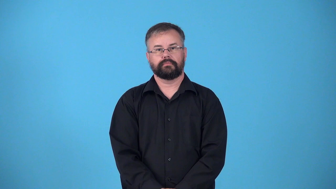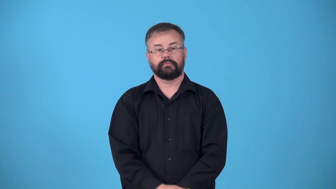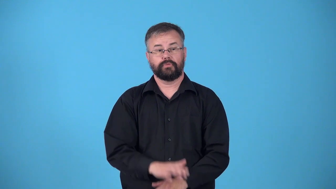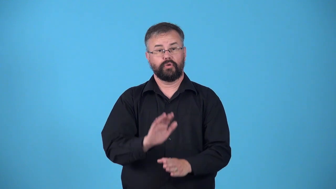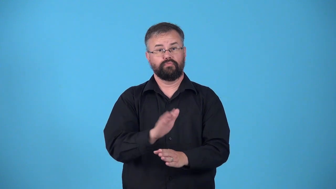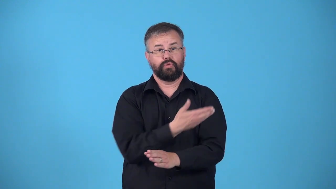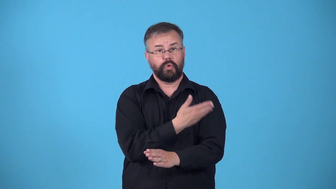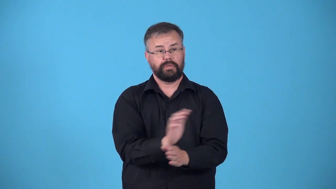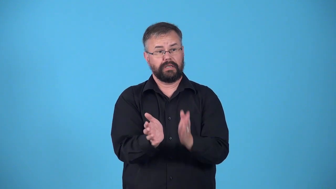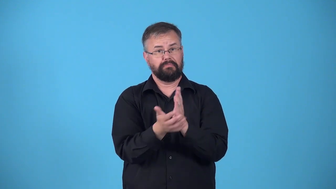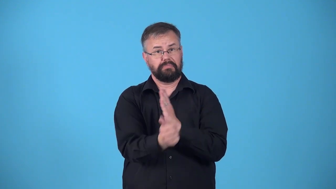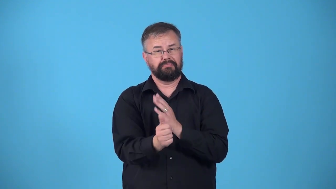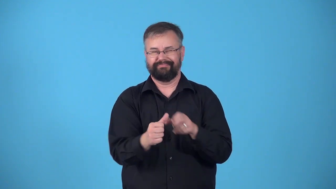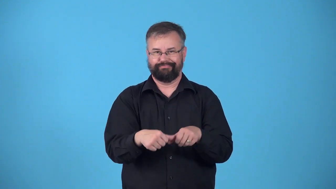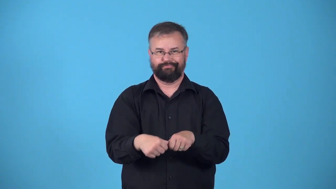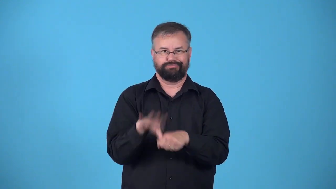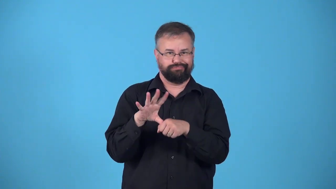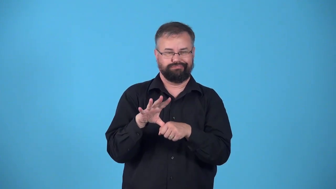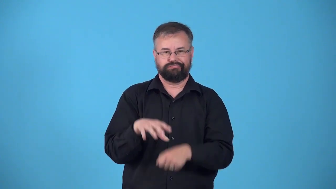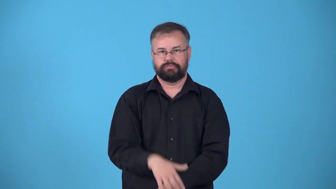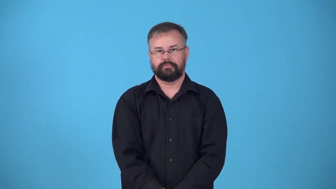nonmusical